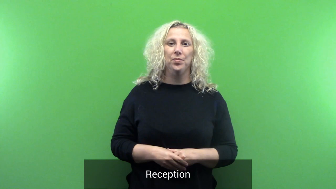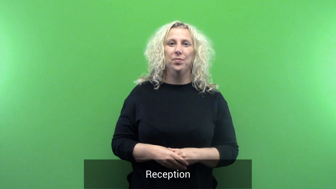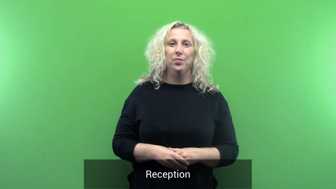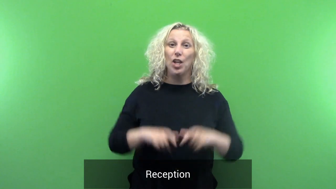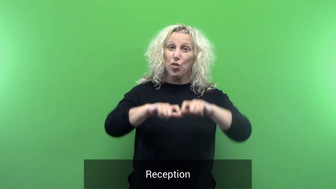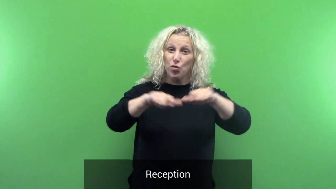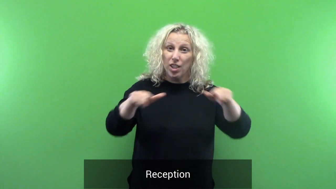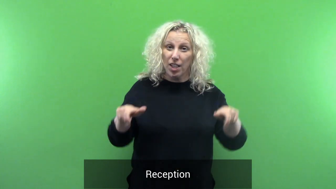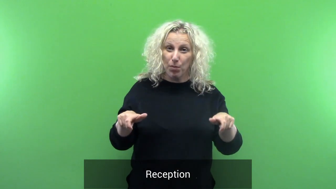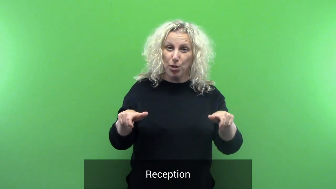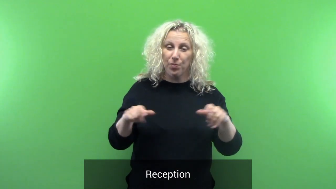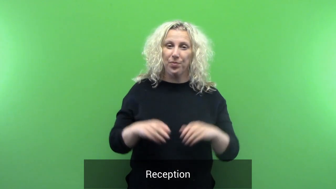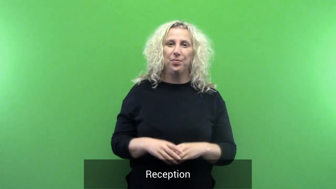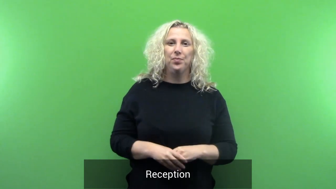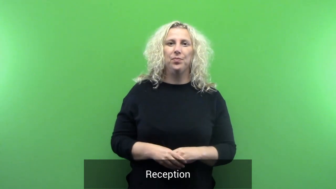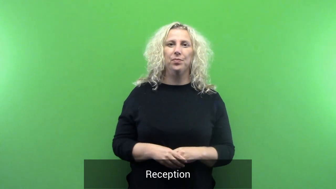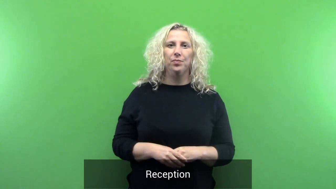Reception